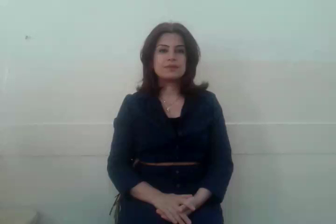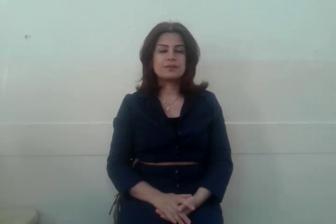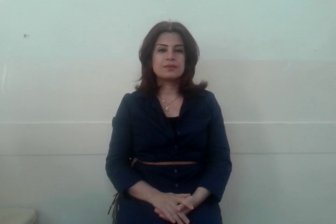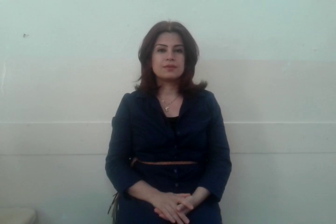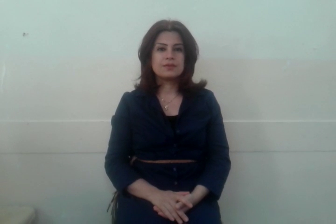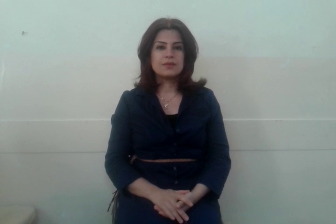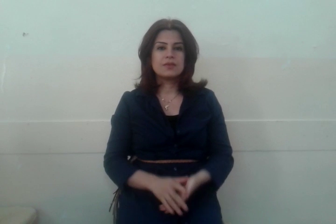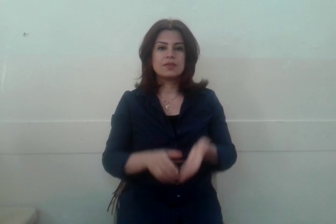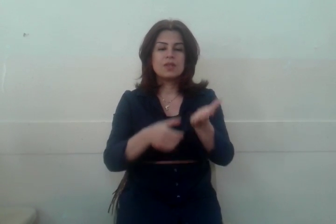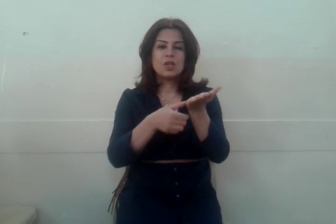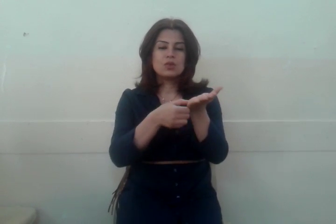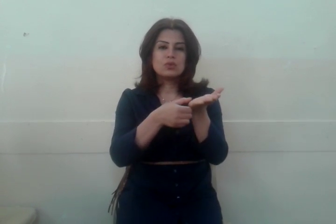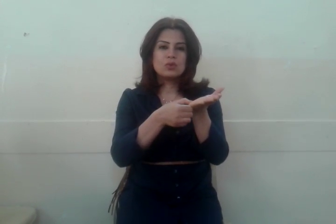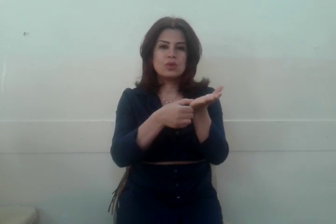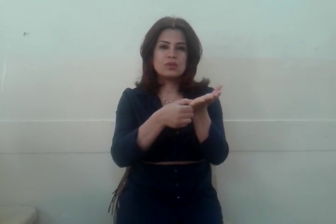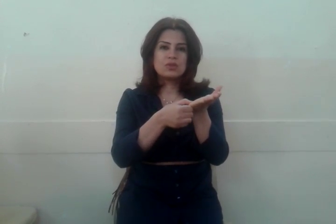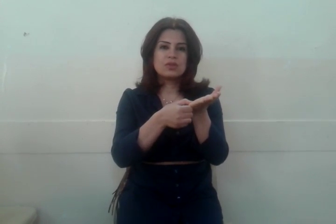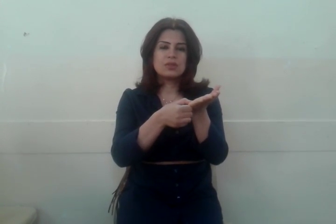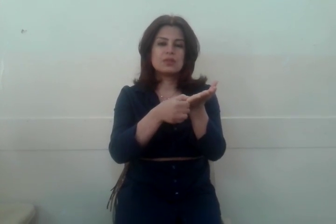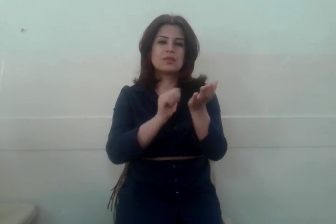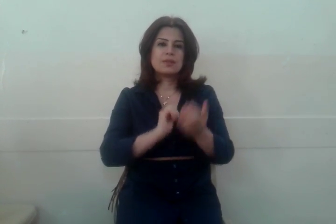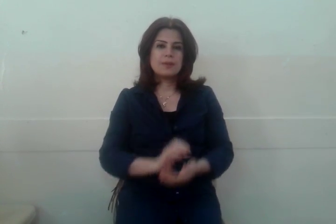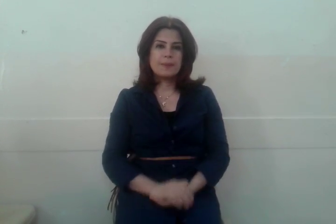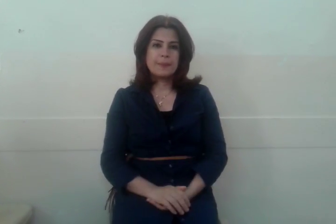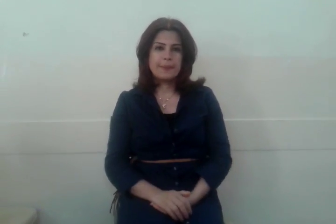meat